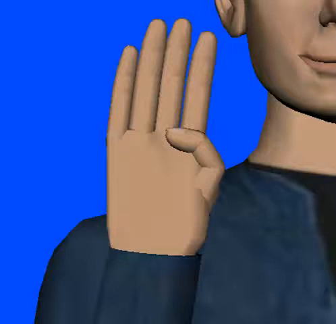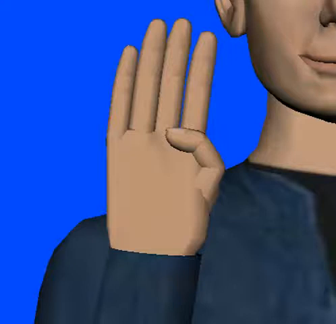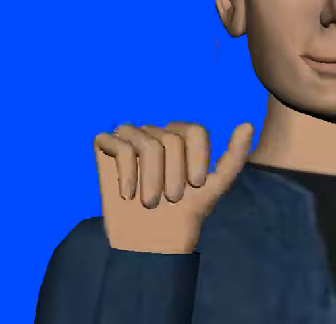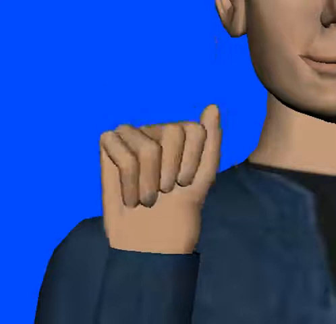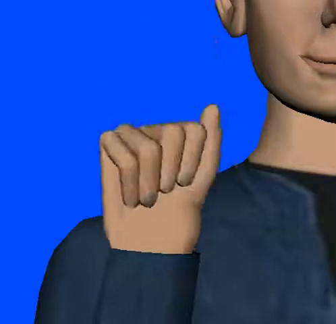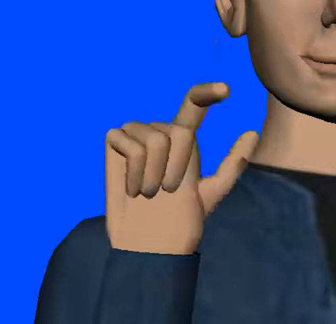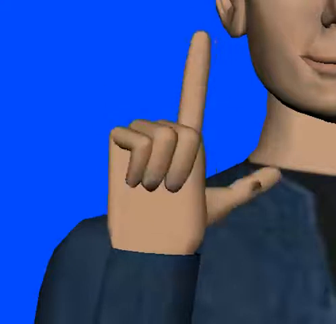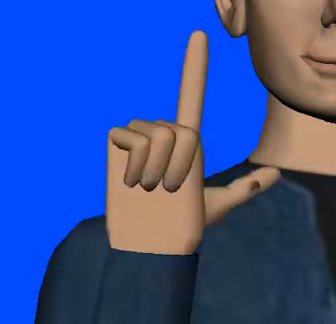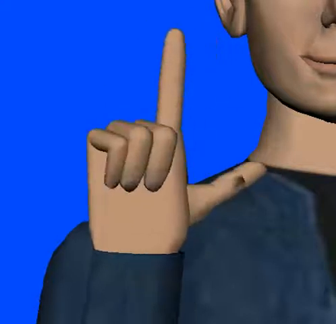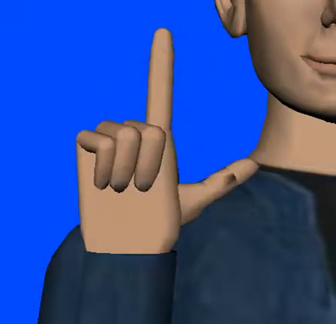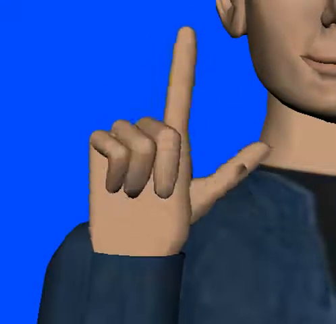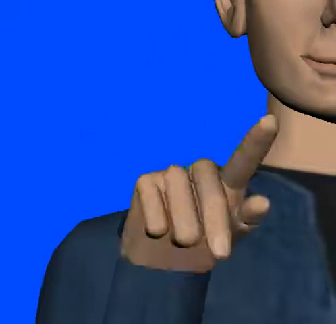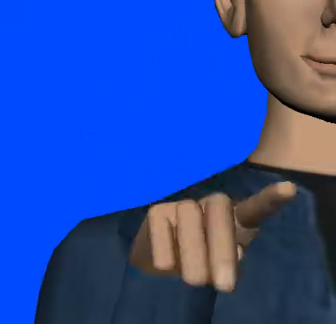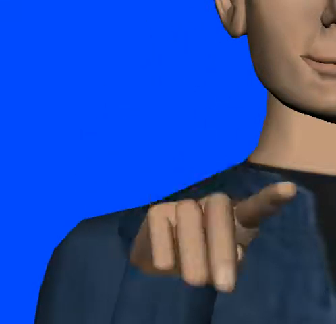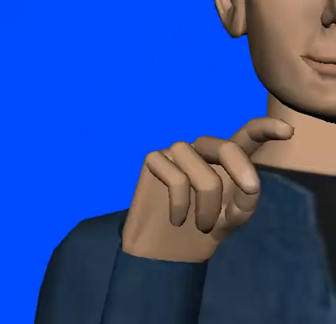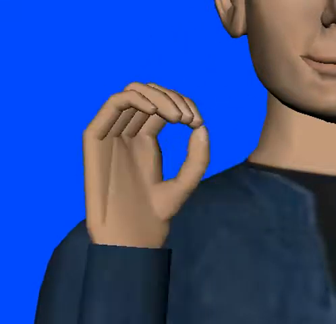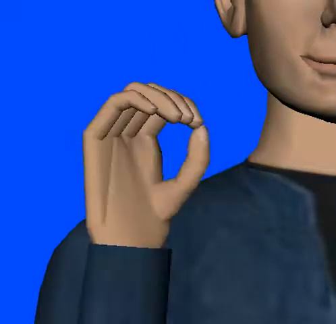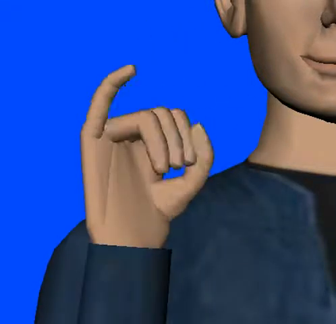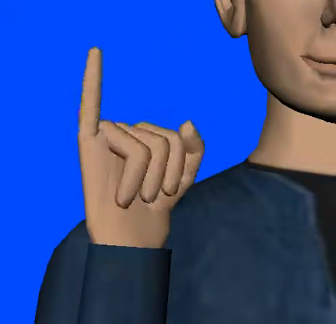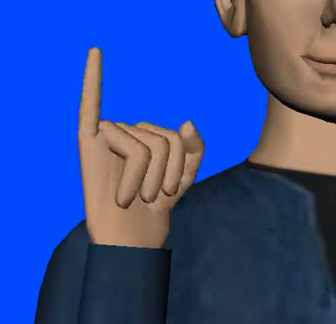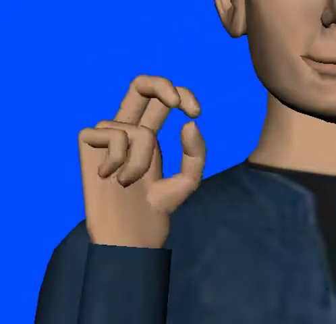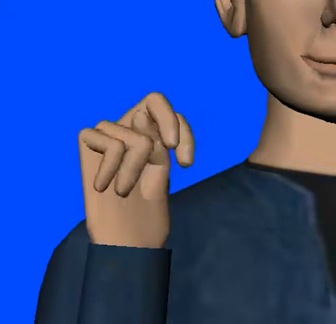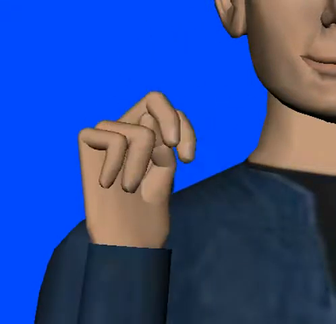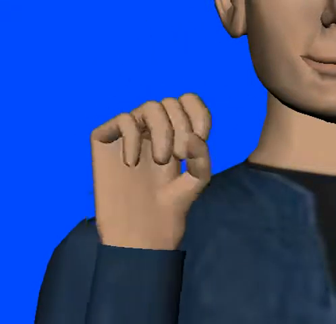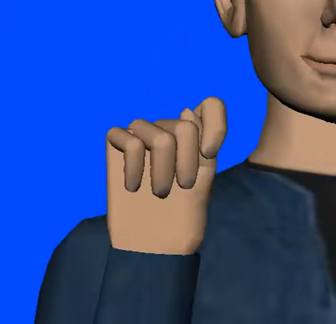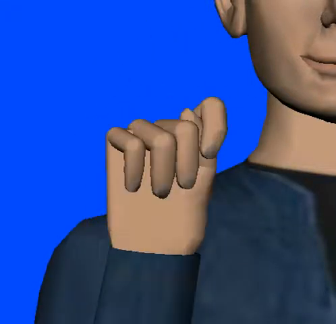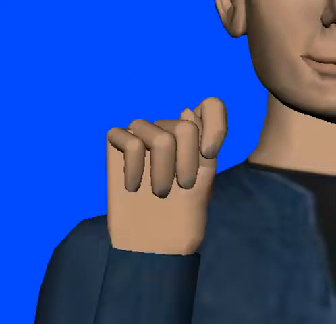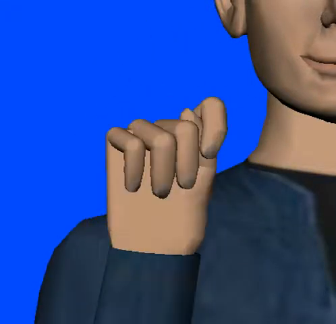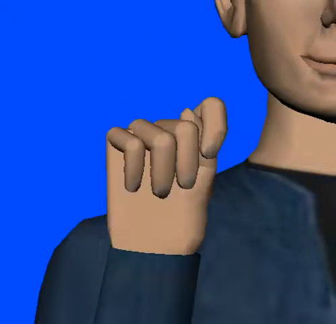ballpoint